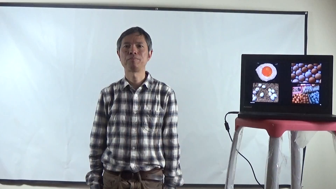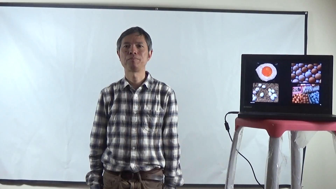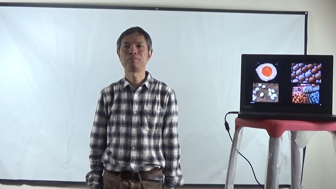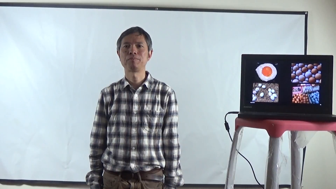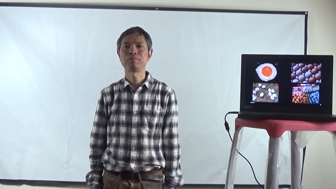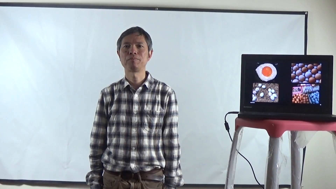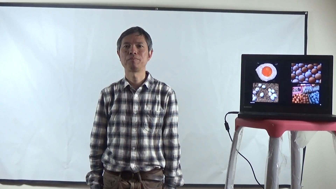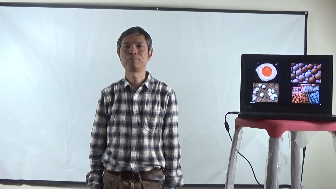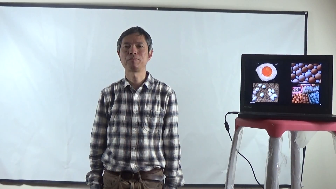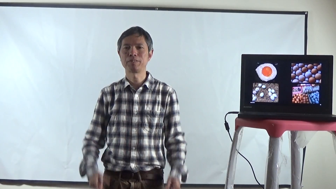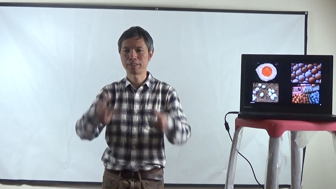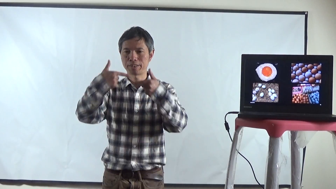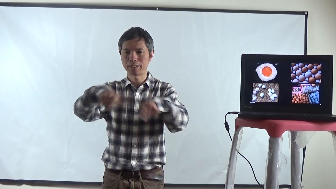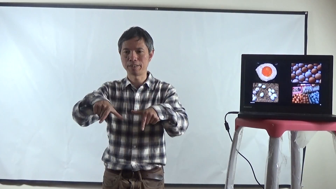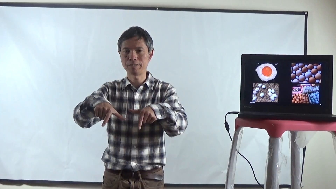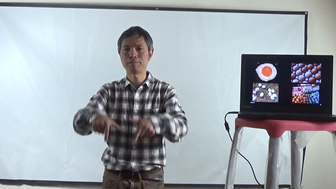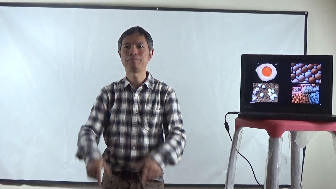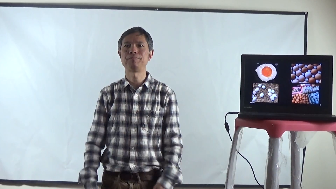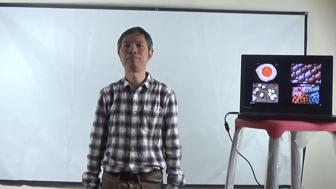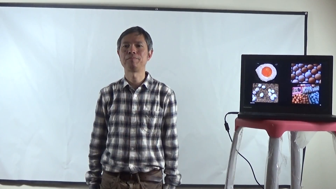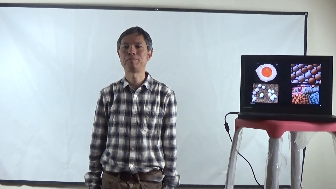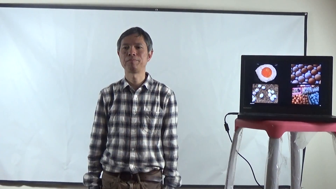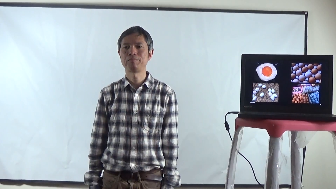egg